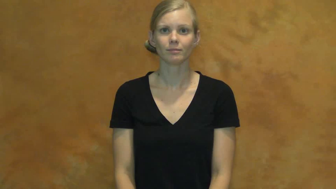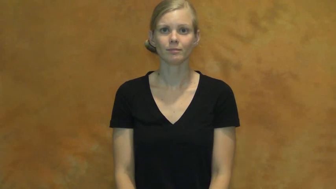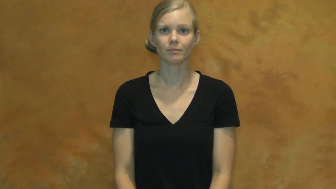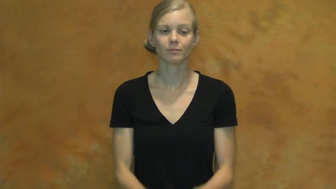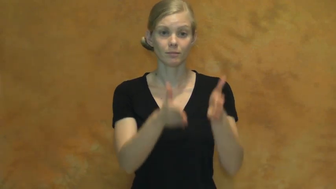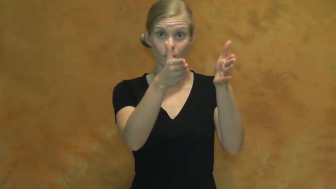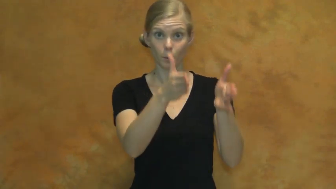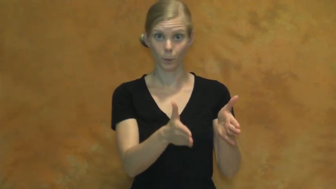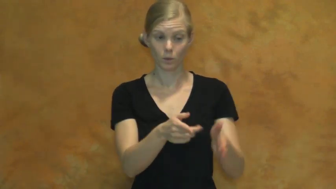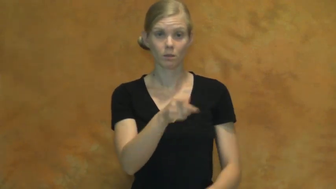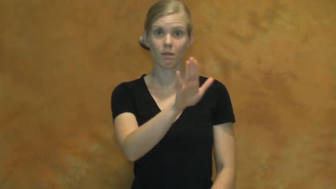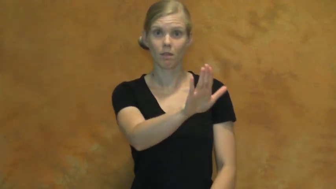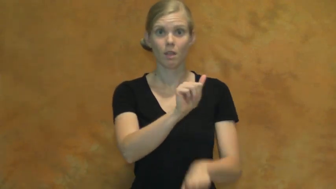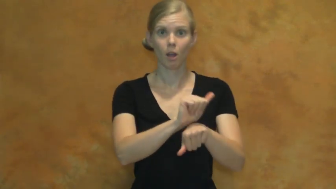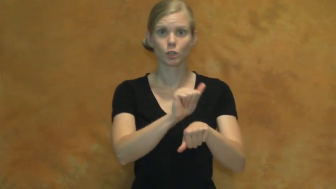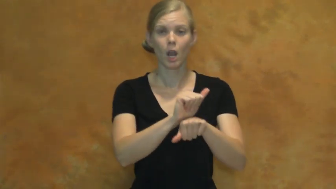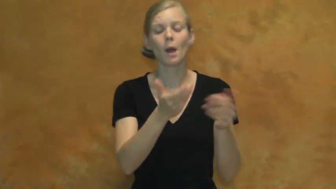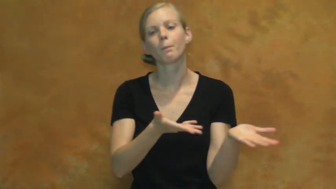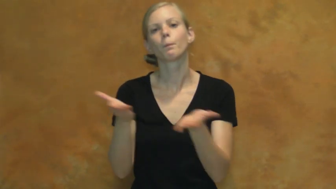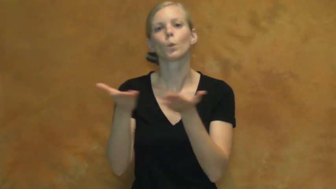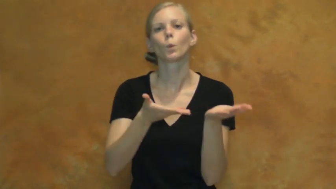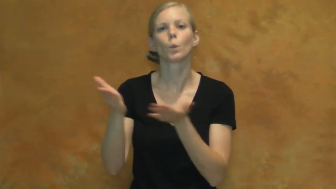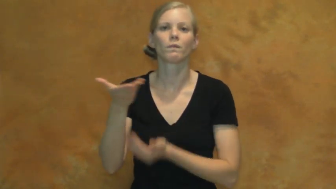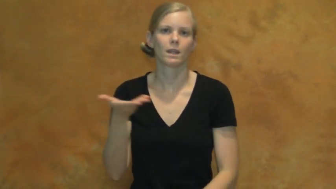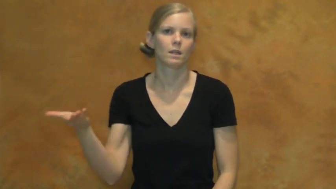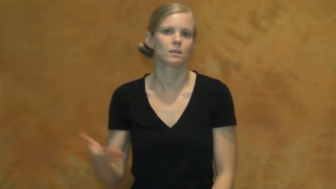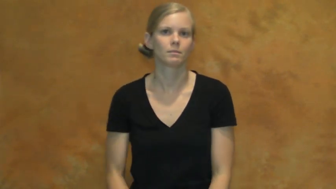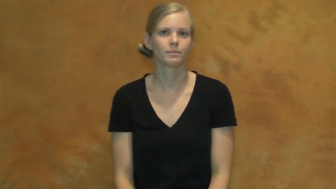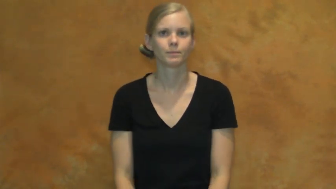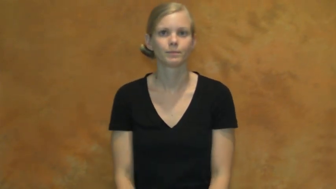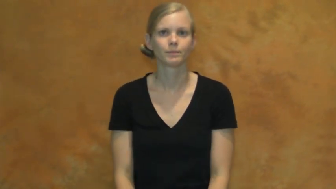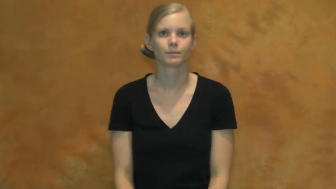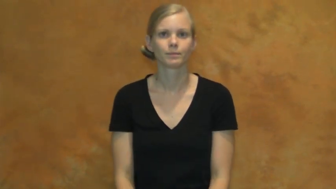mover